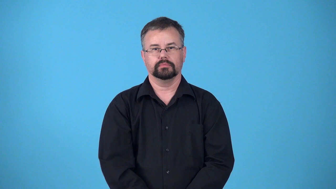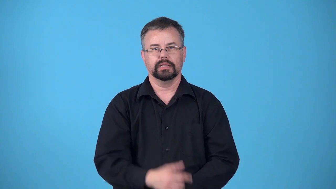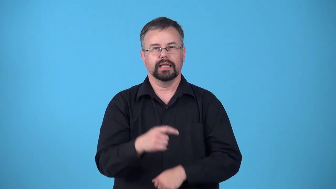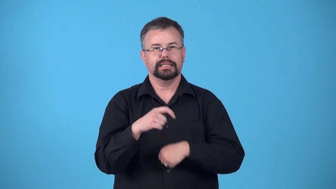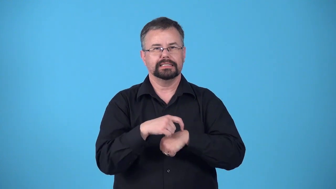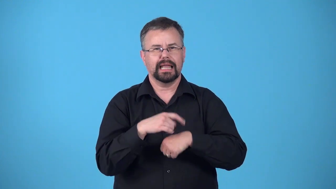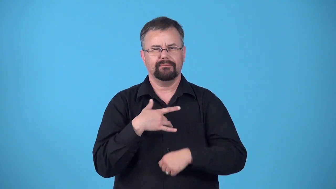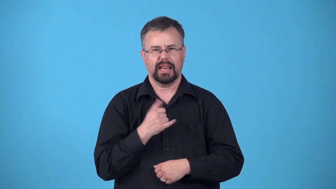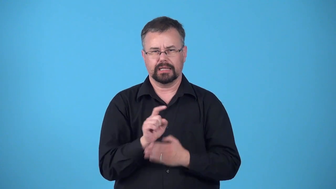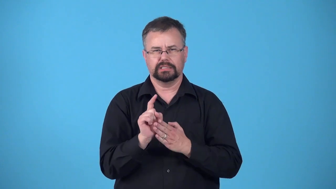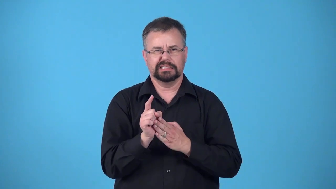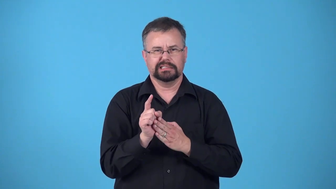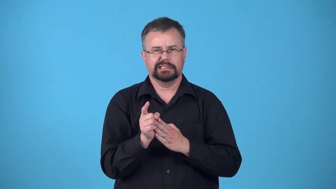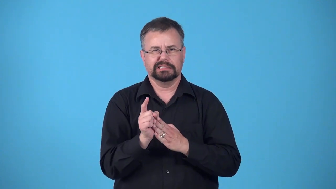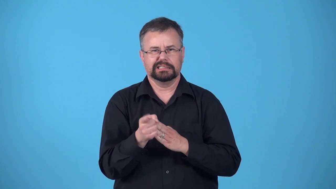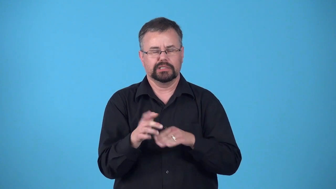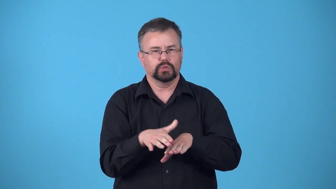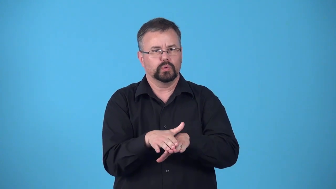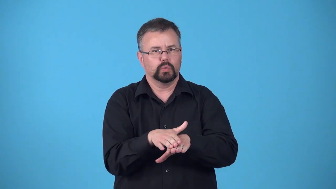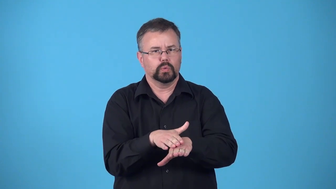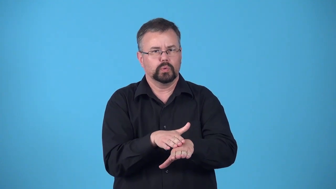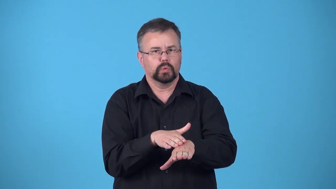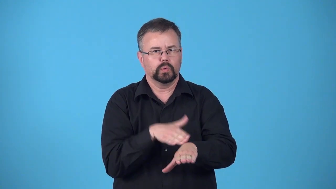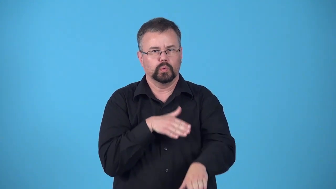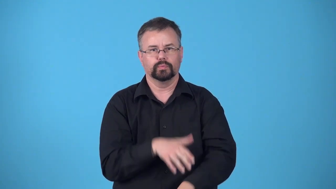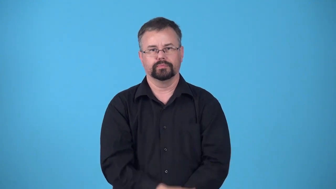crawl